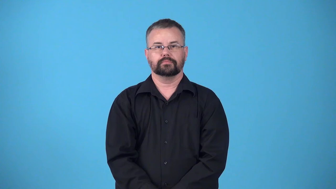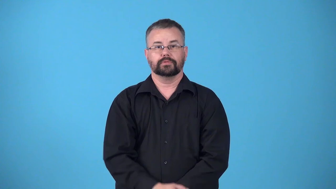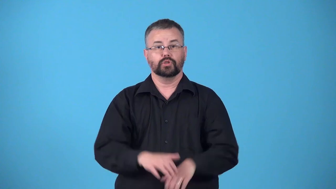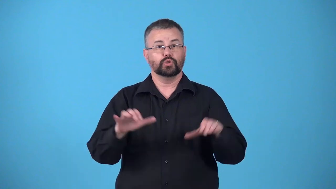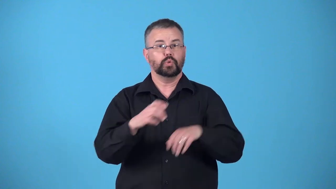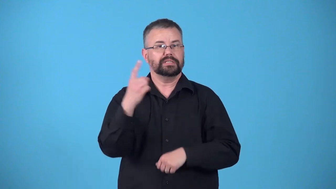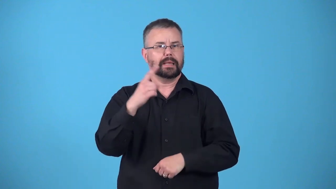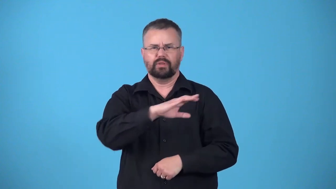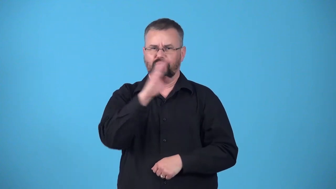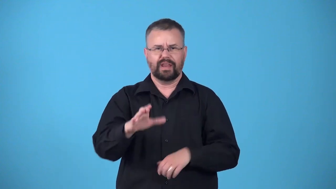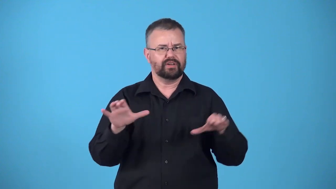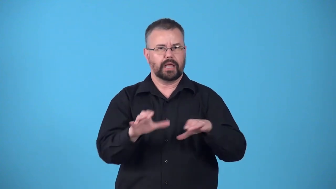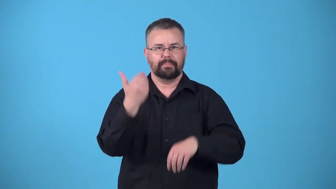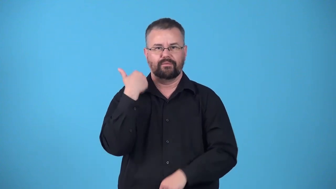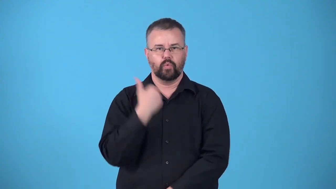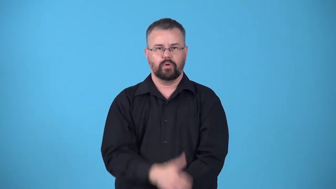blaze a new trail